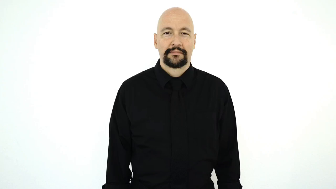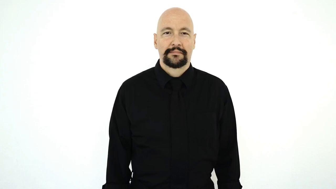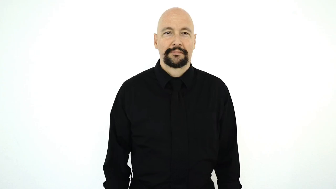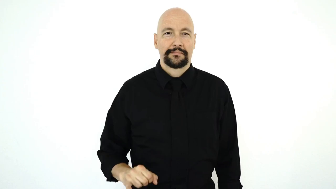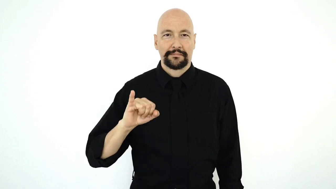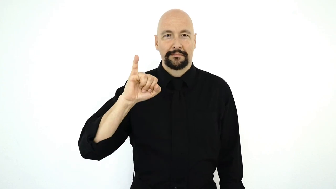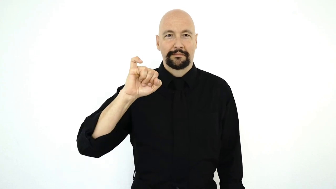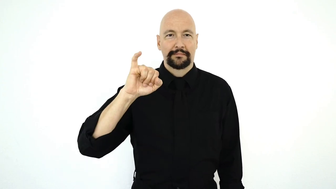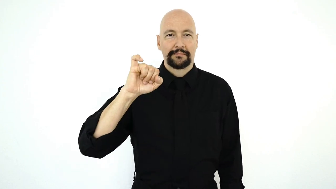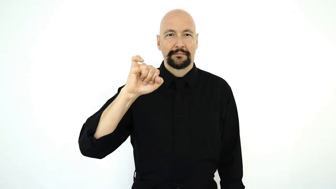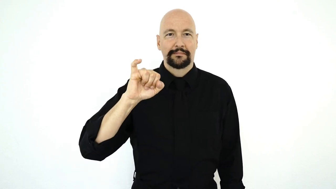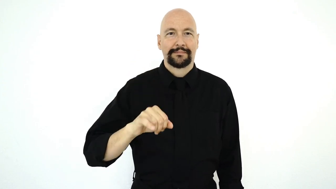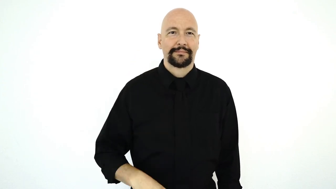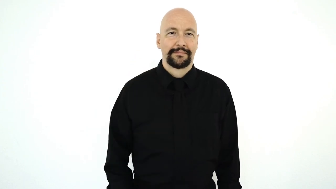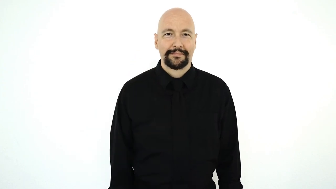MICROWAVE-pun-[bent-pinkie-Deaf-pun-version]